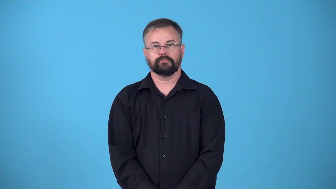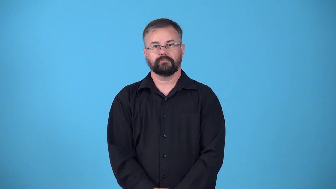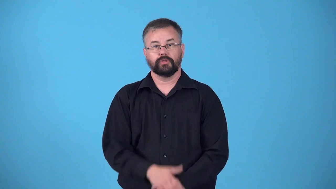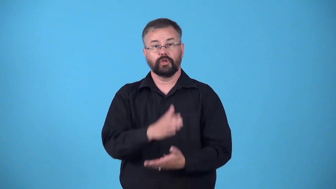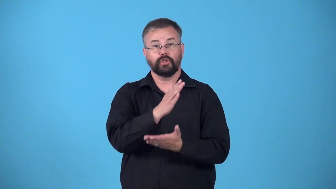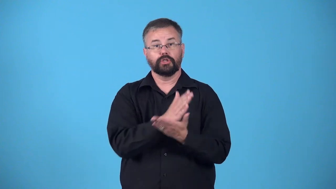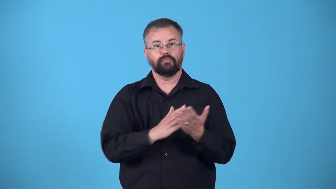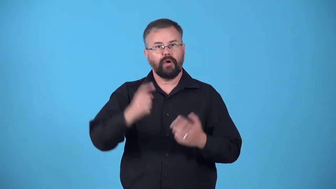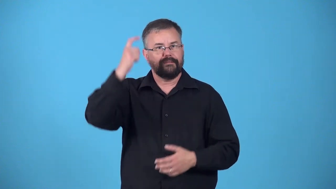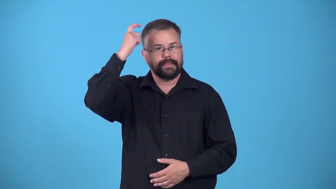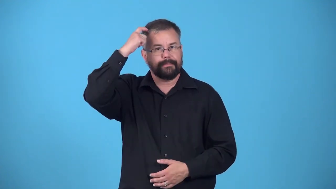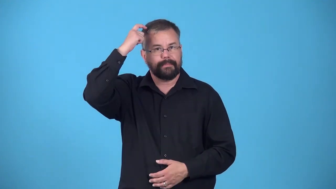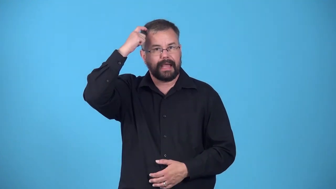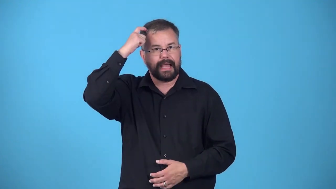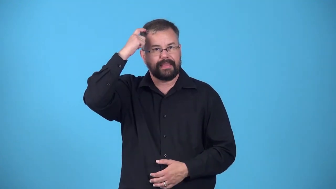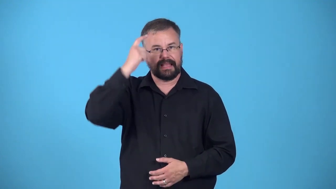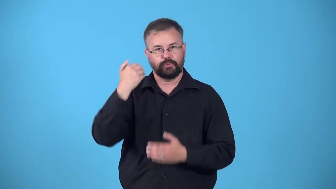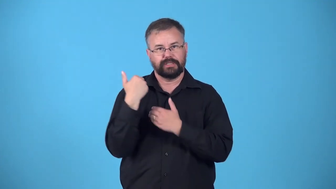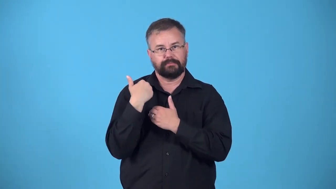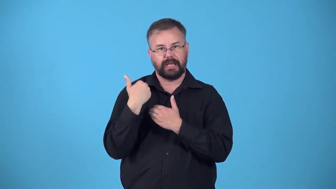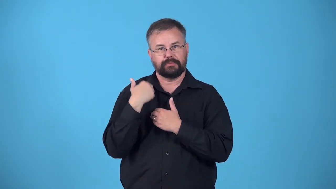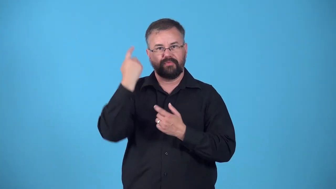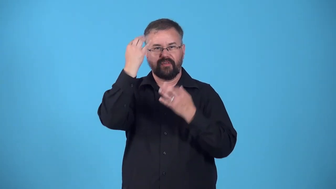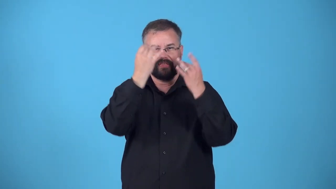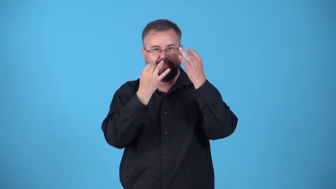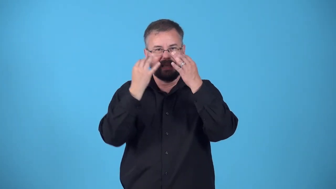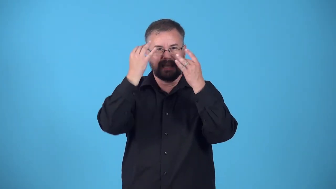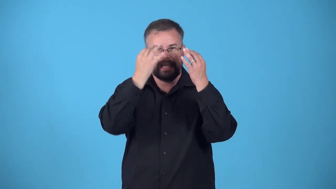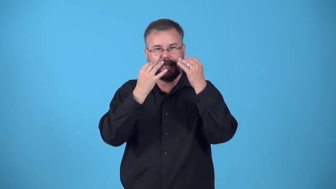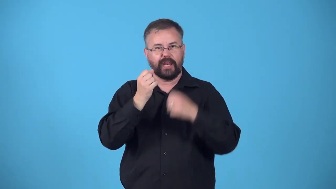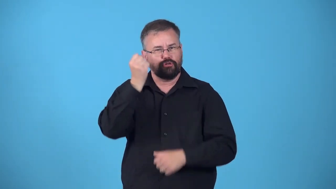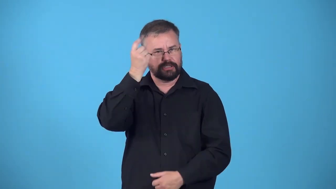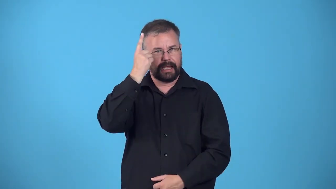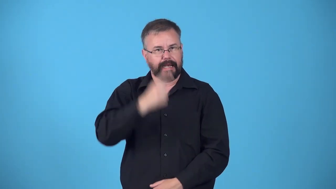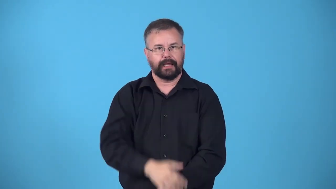ego-conscious